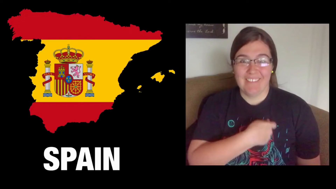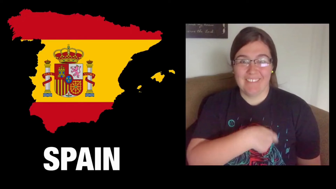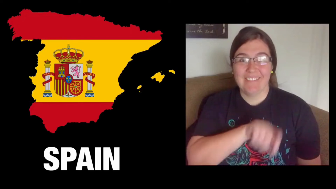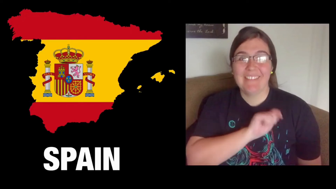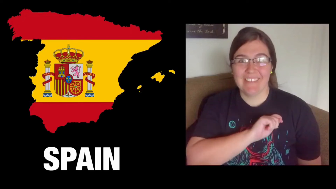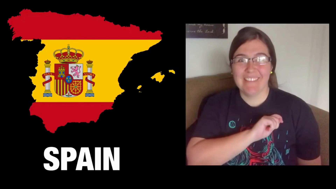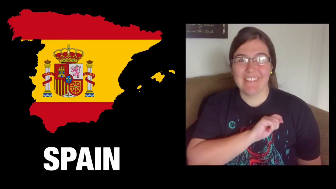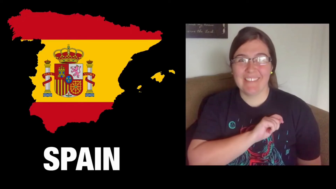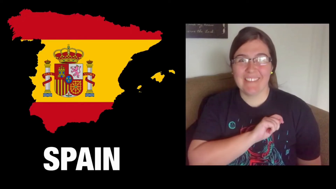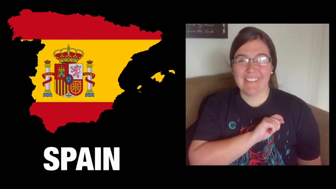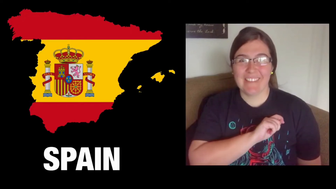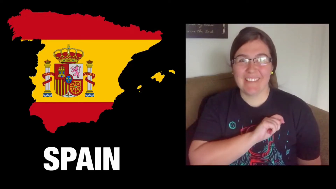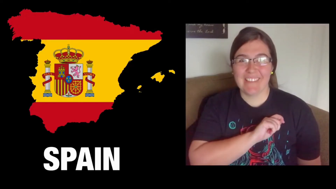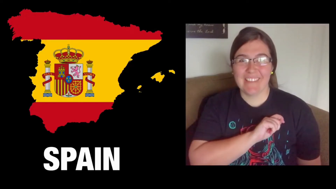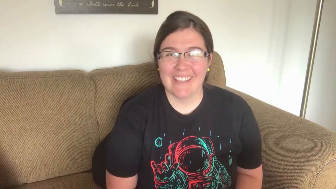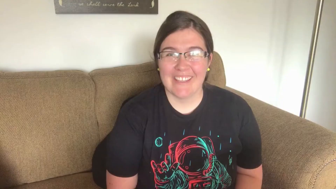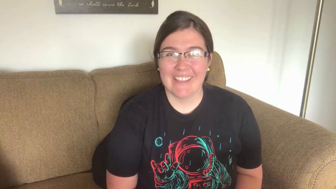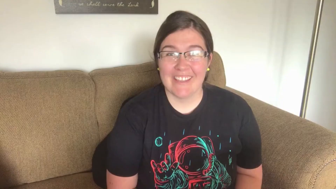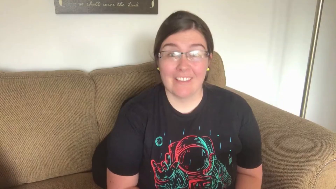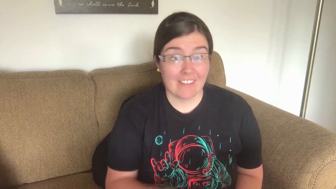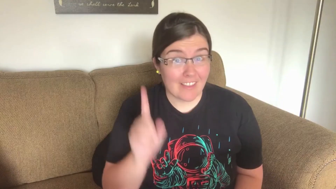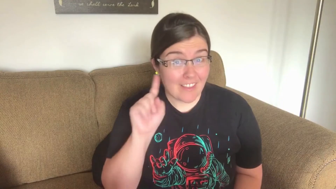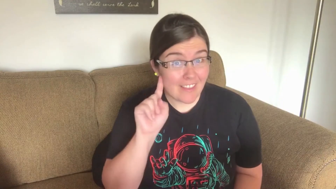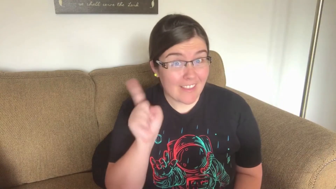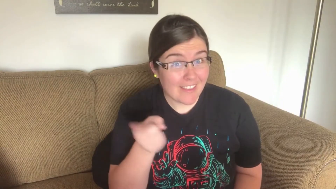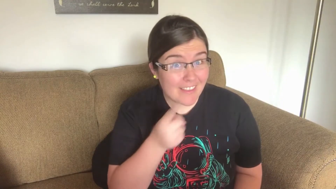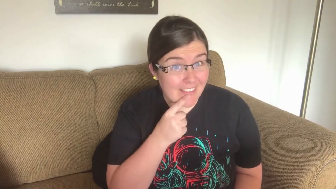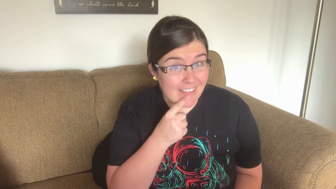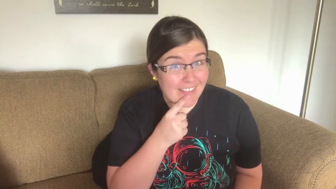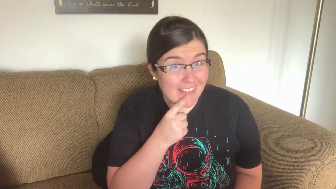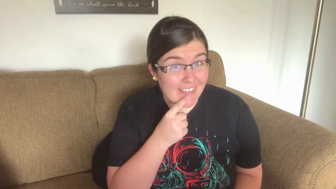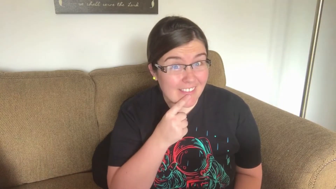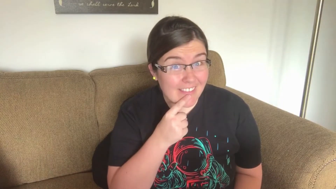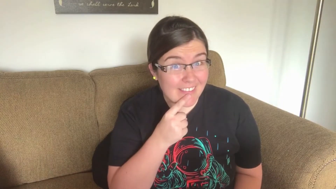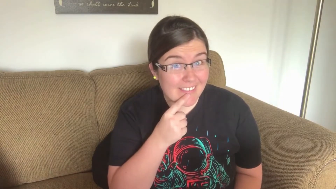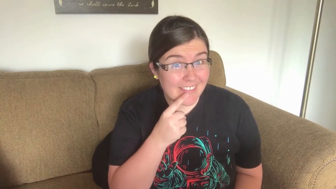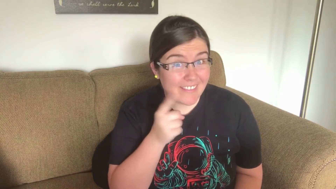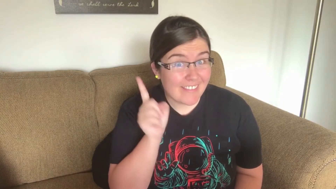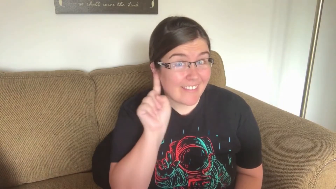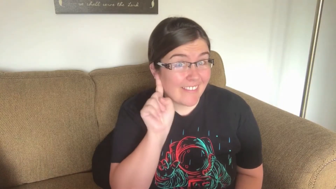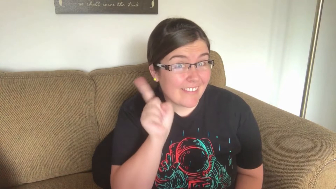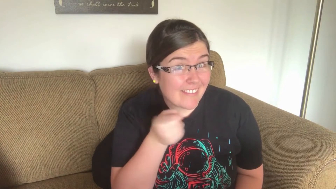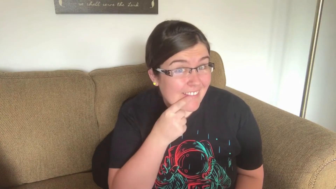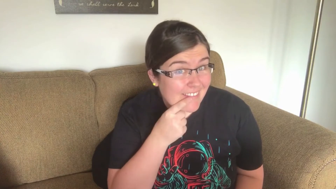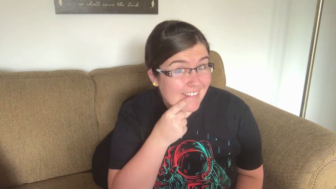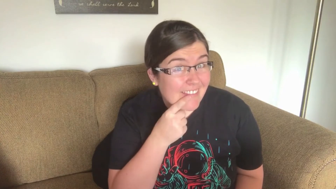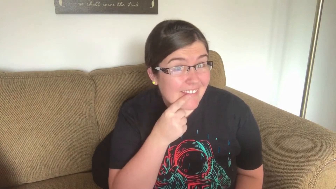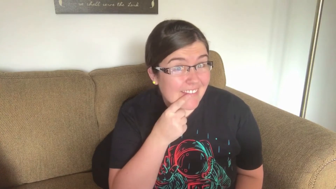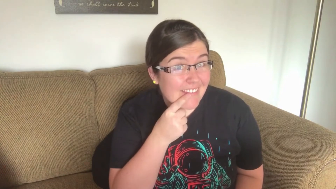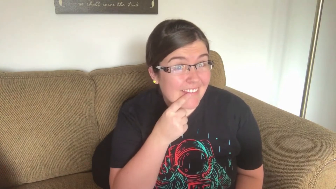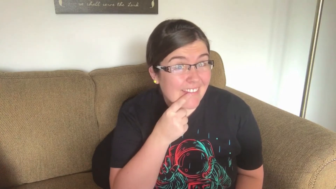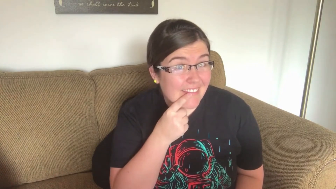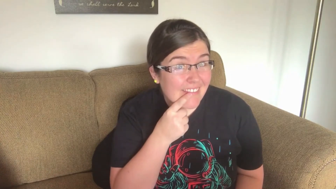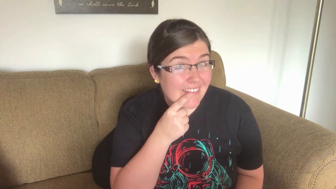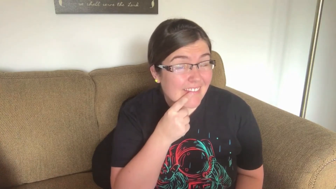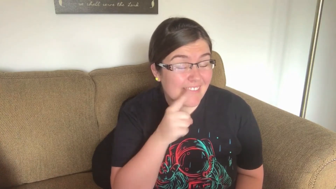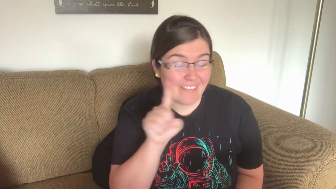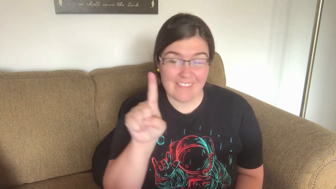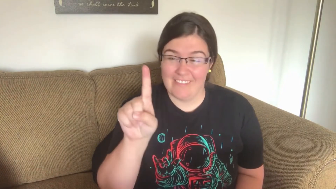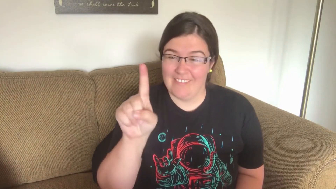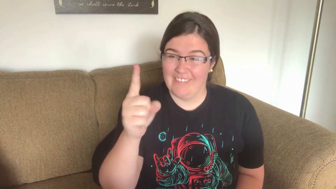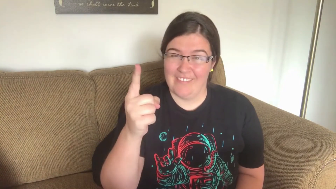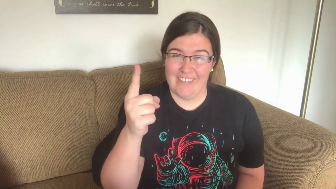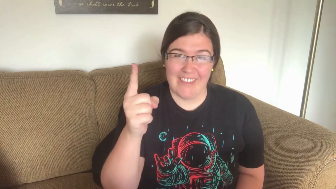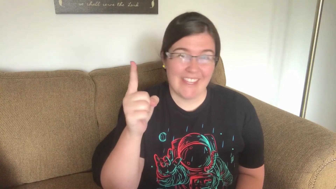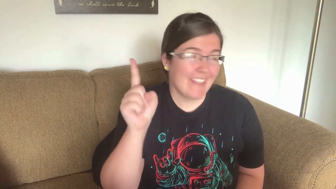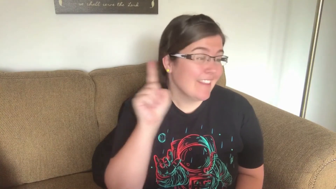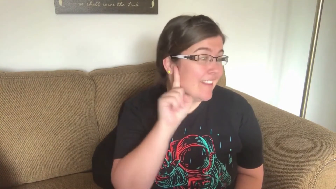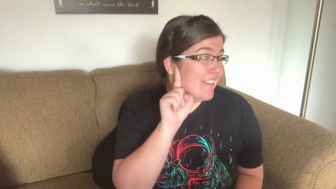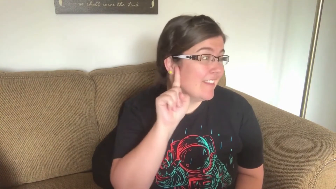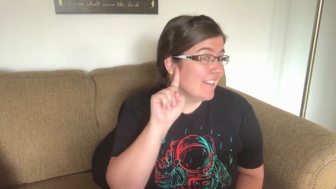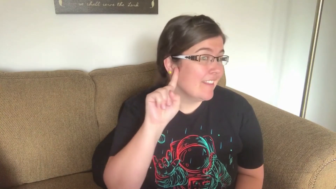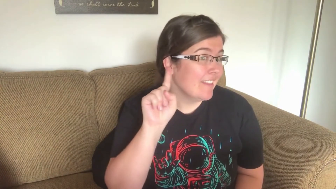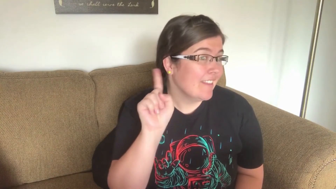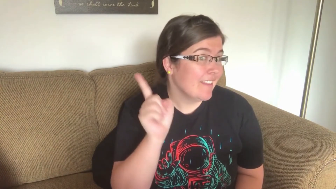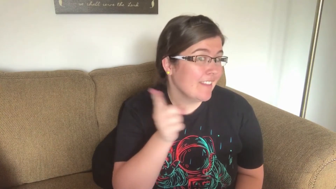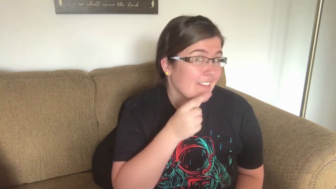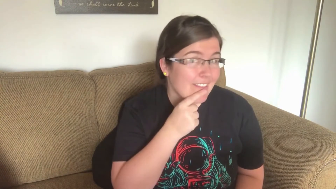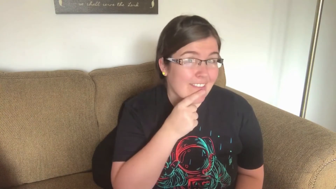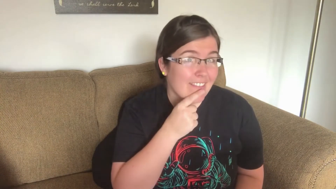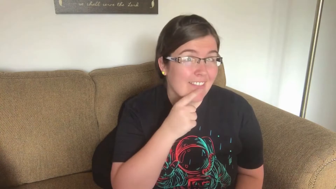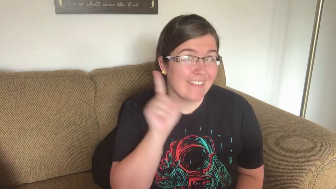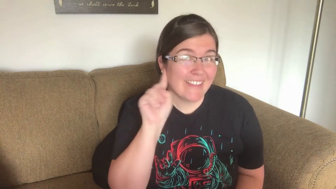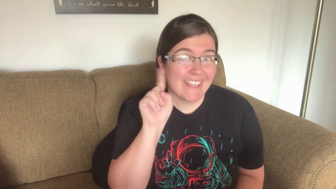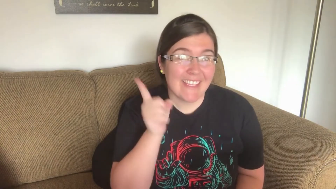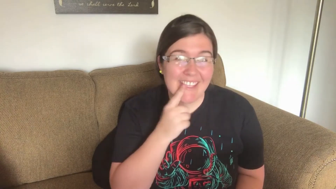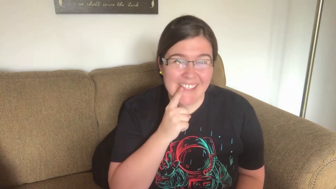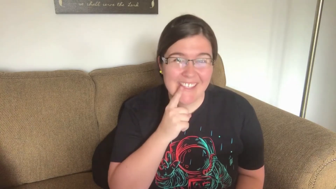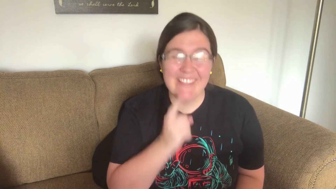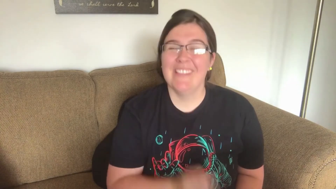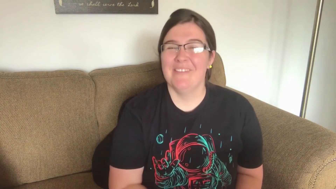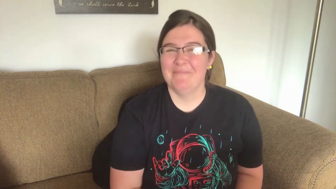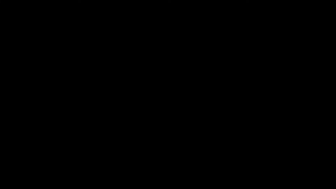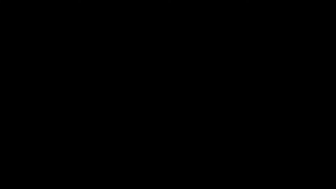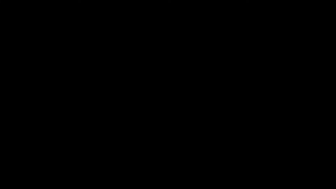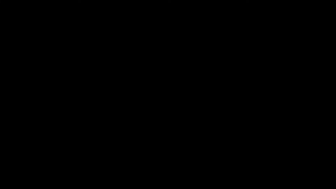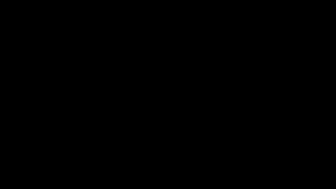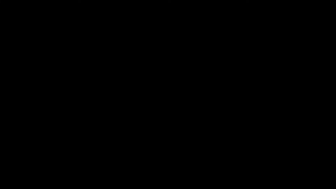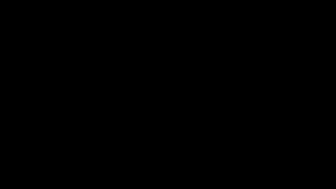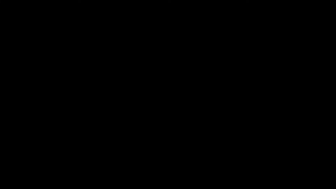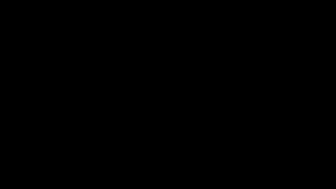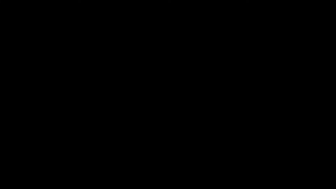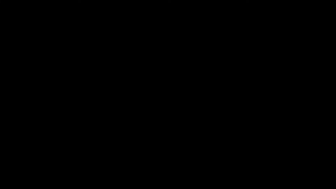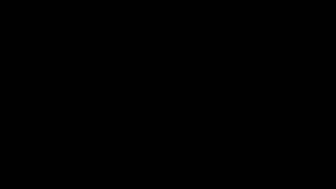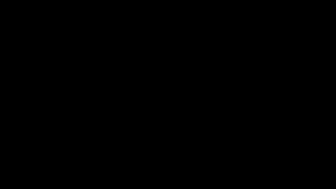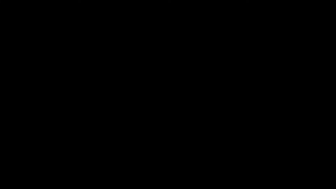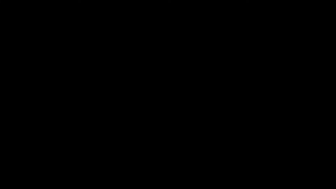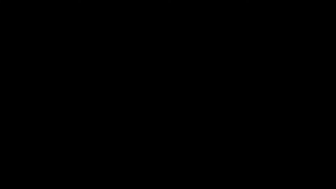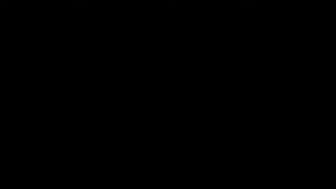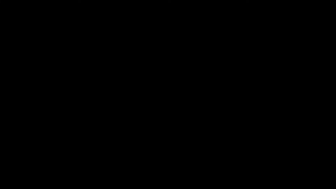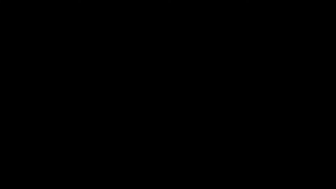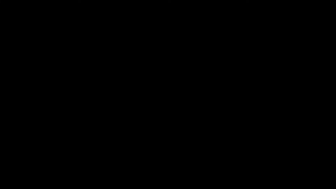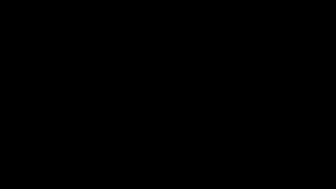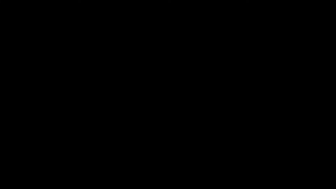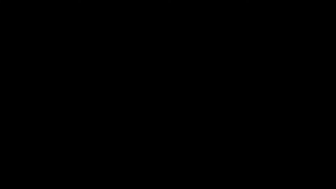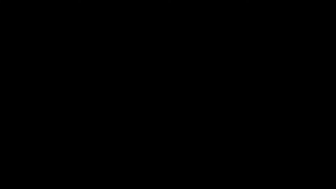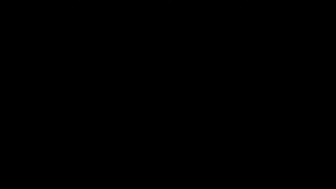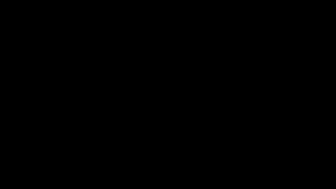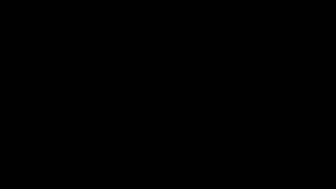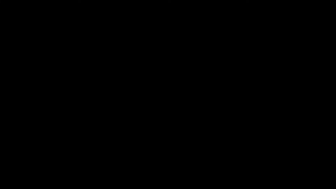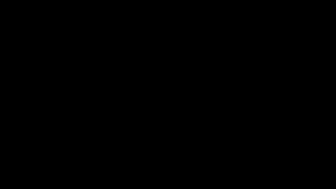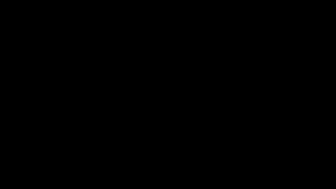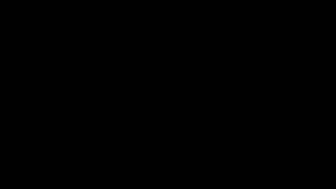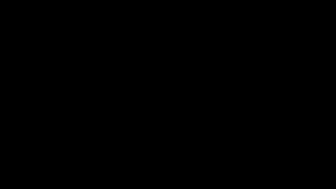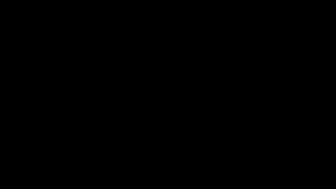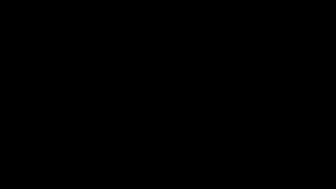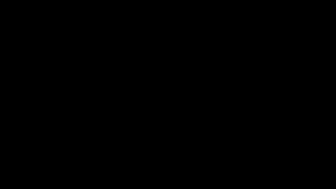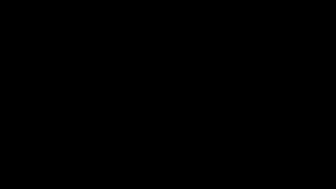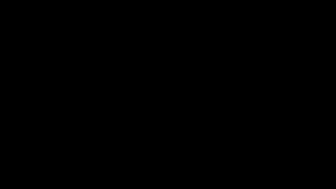DEAF